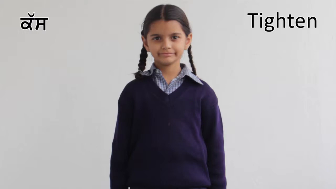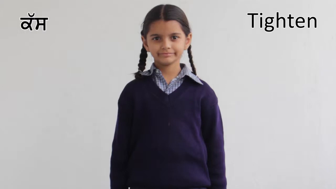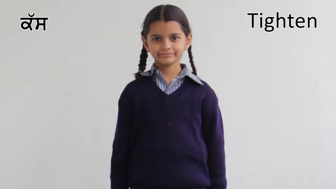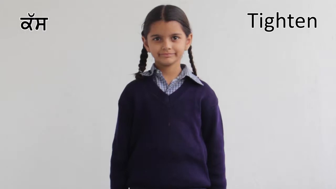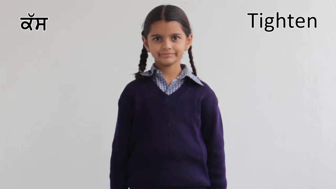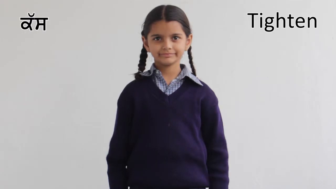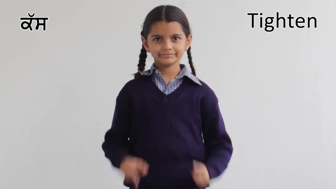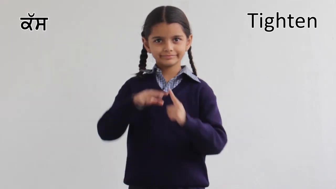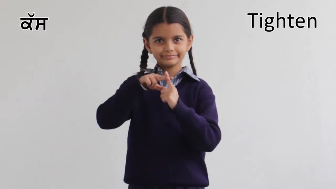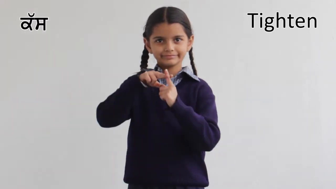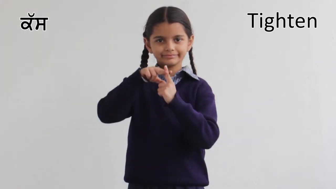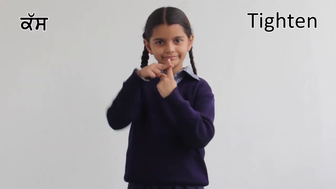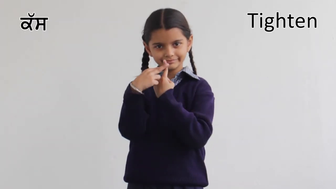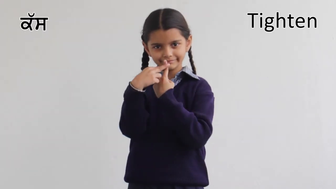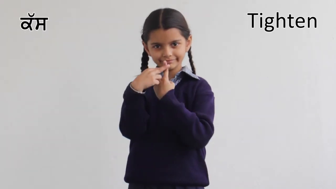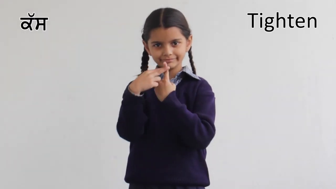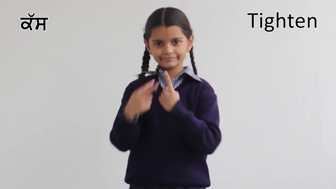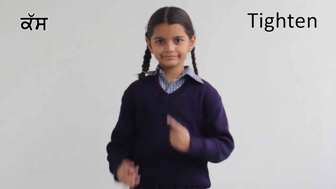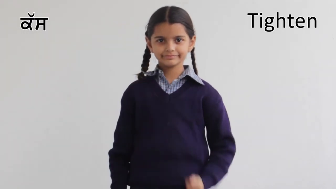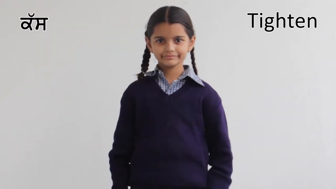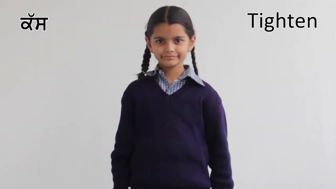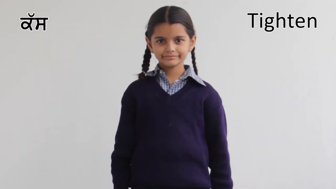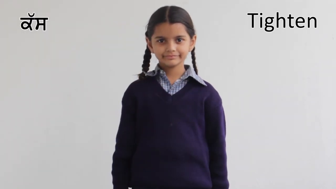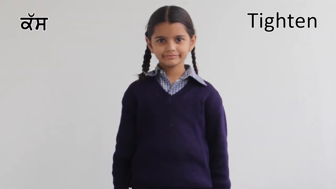Tighten